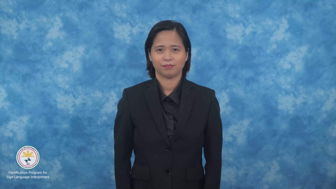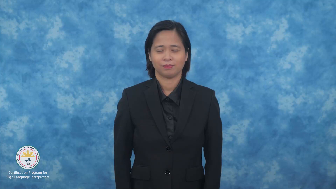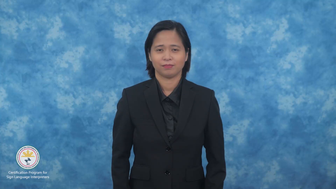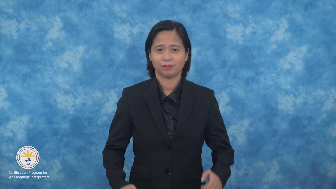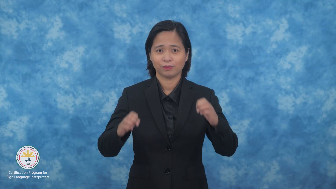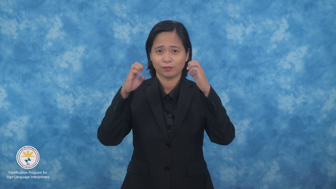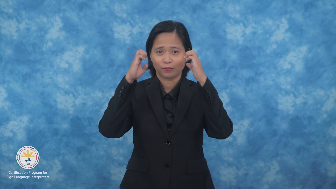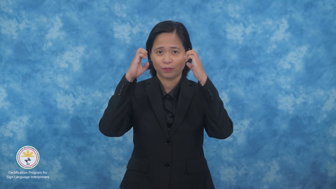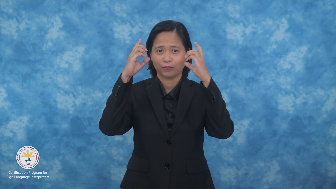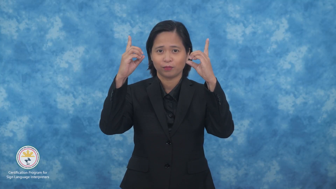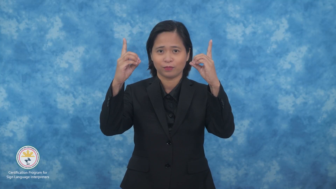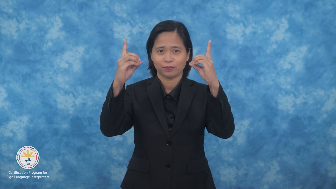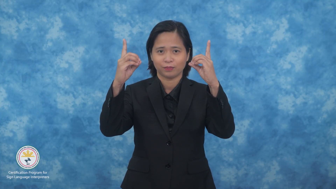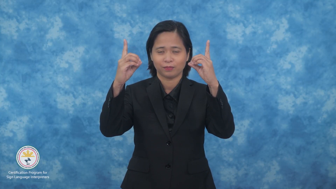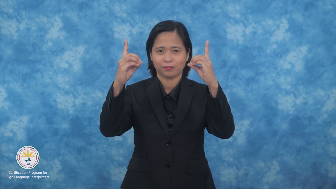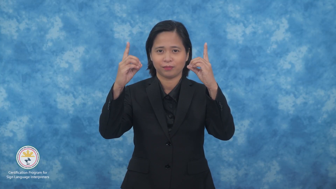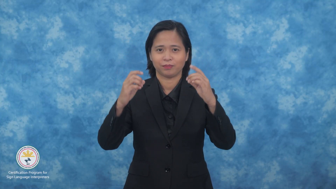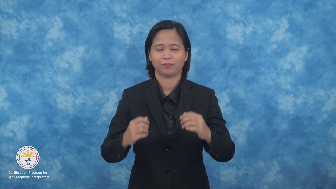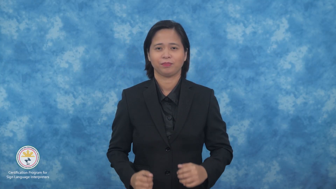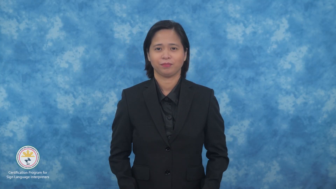Education